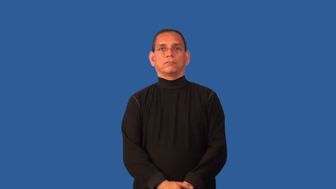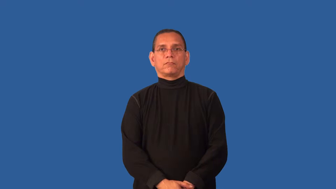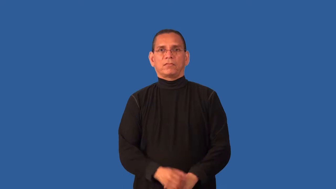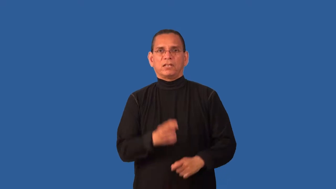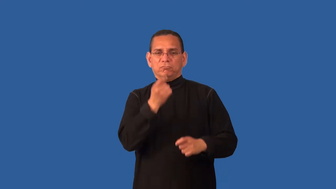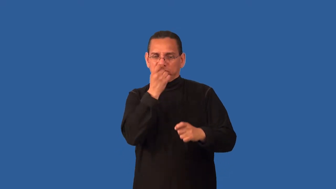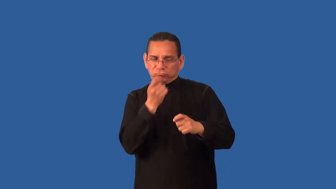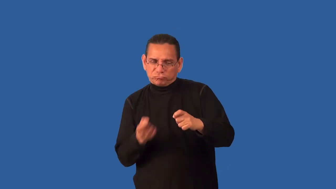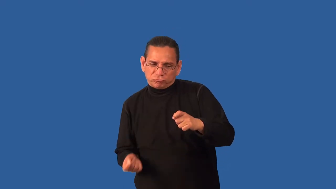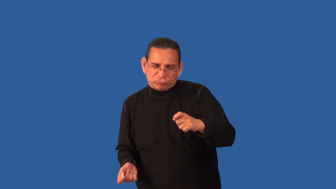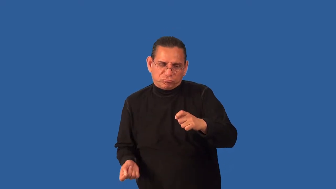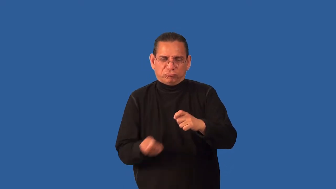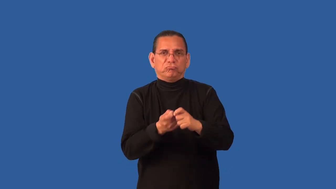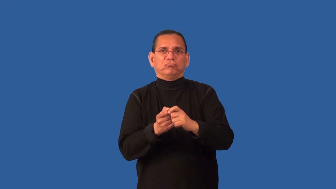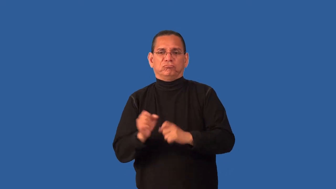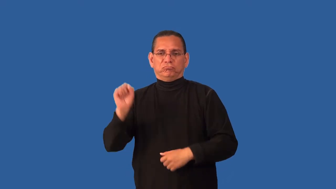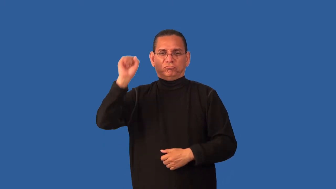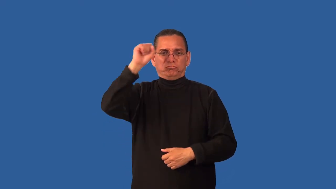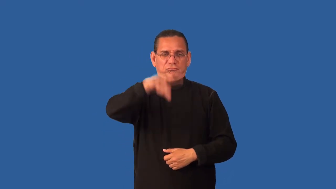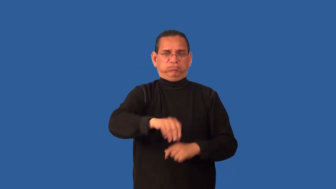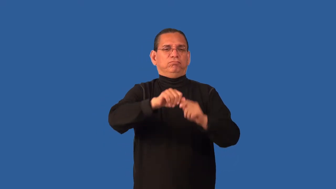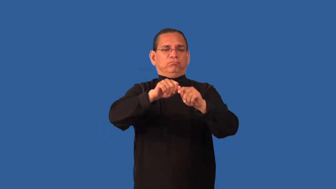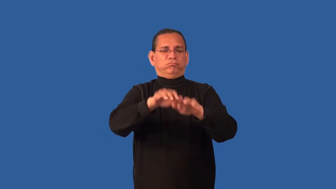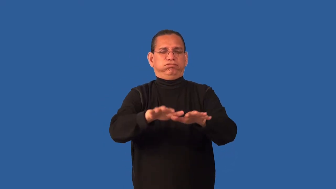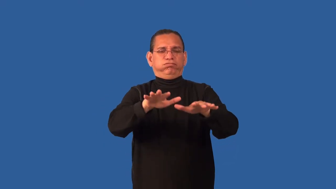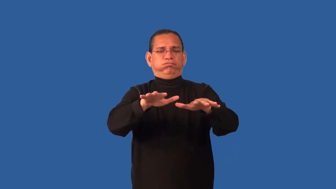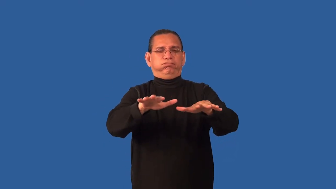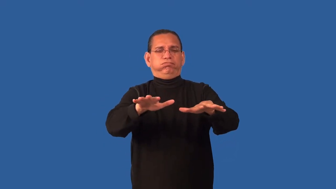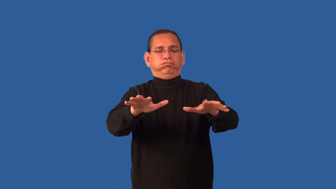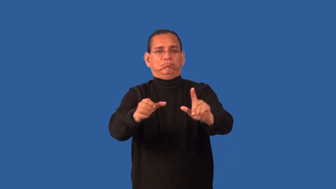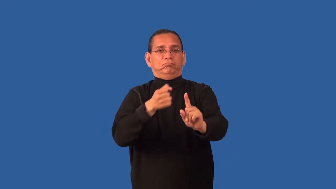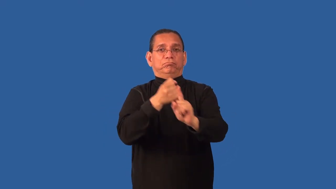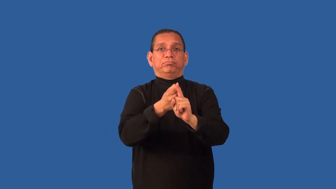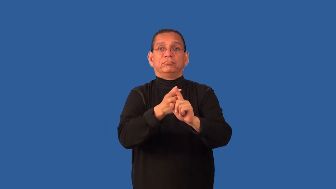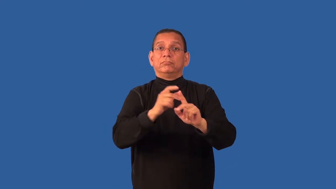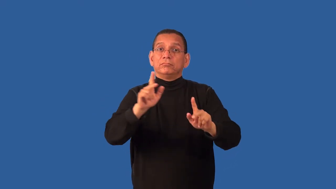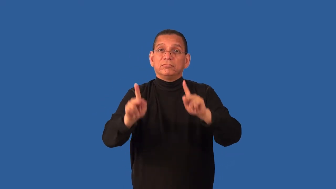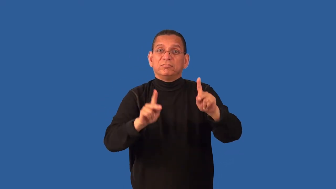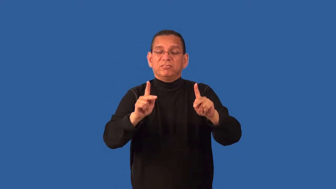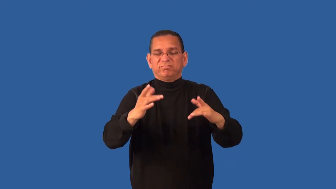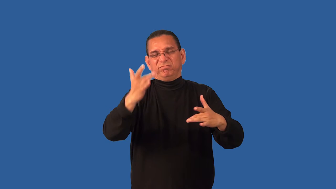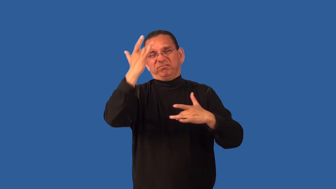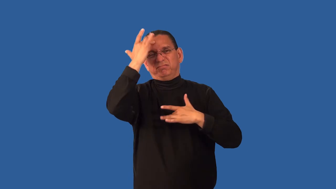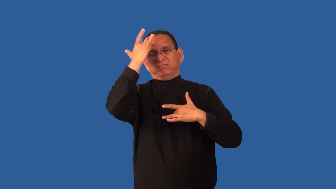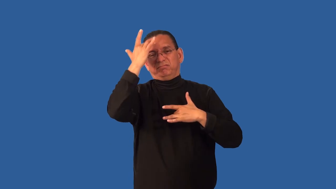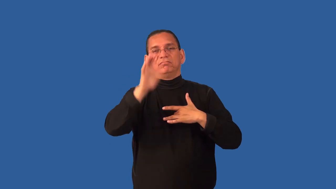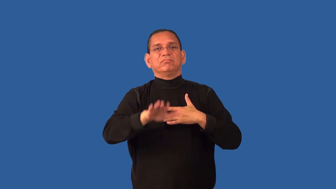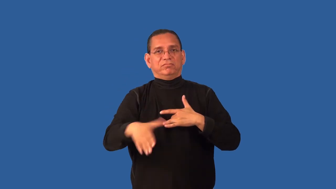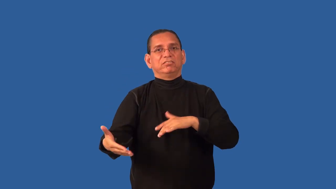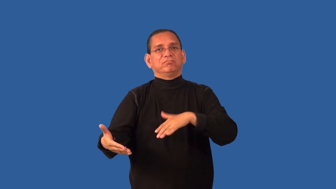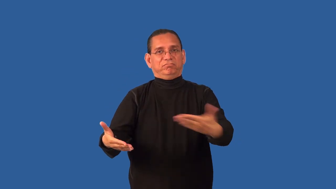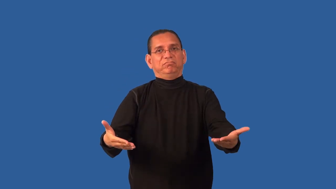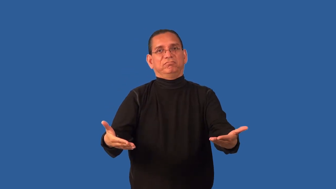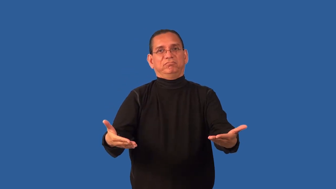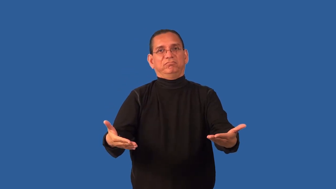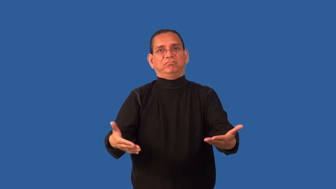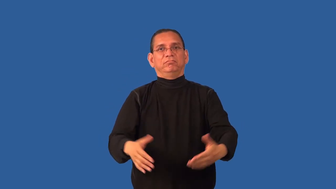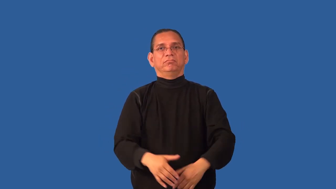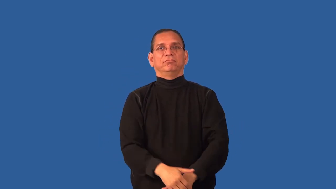bioweapon